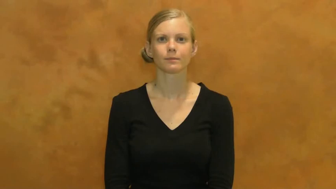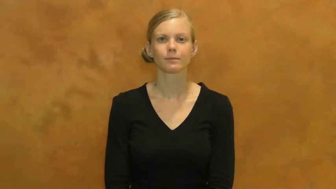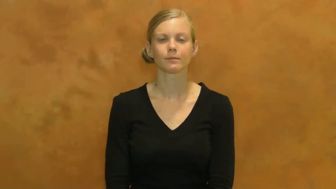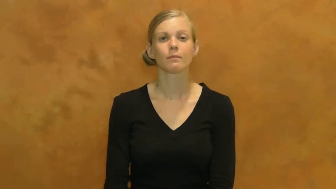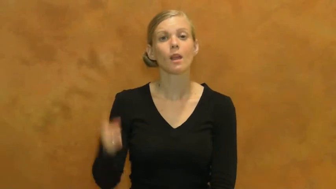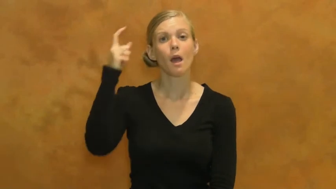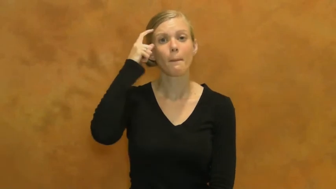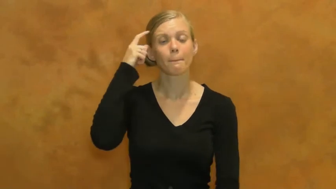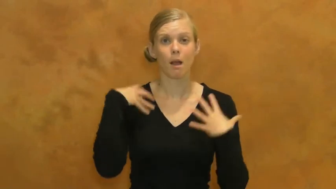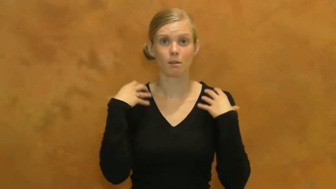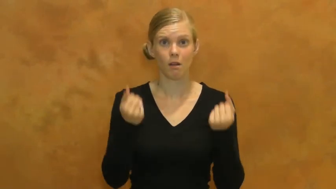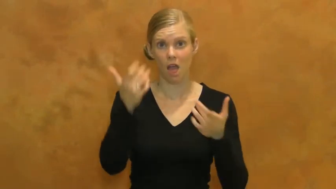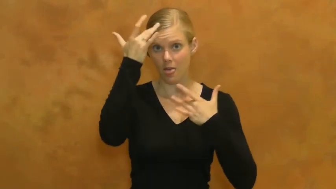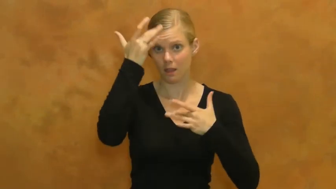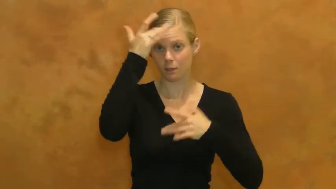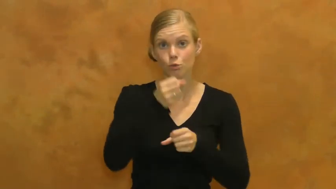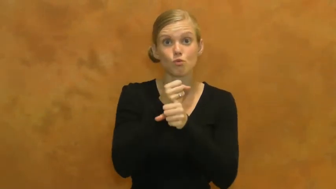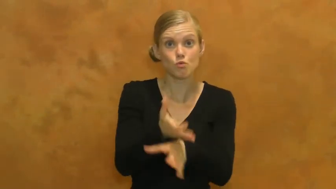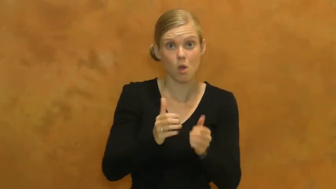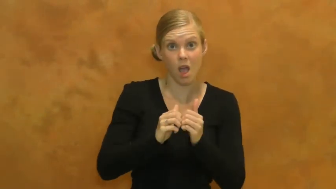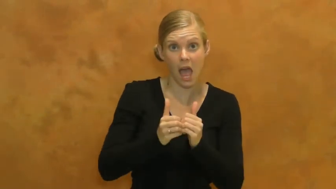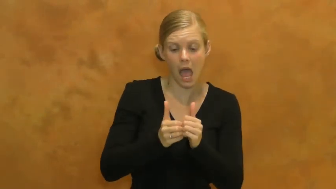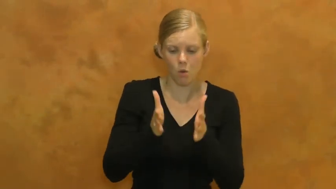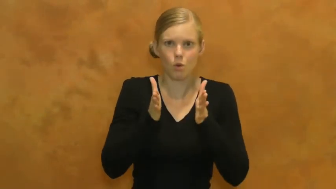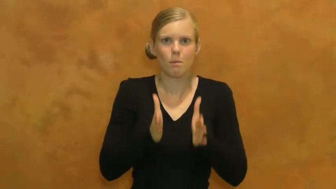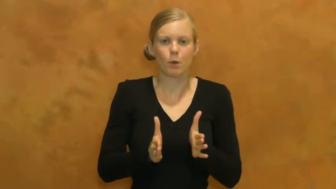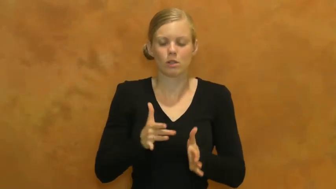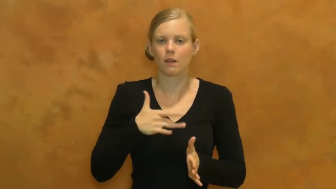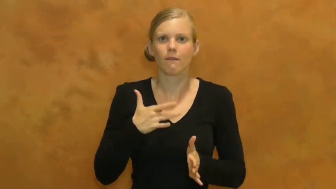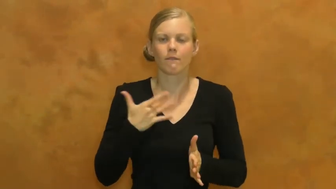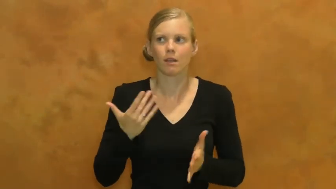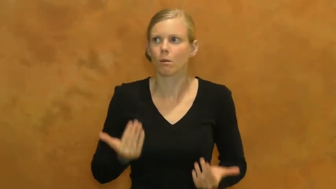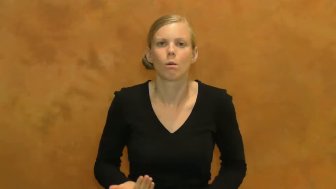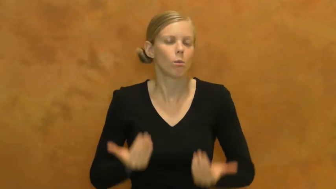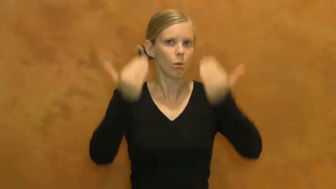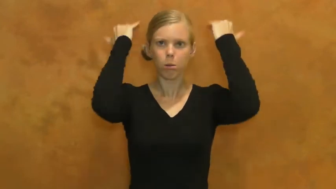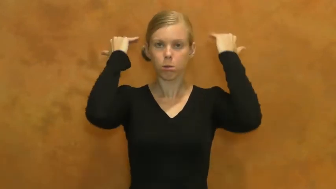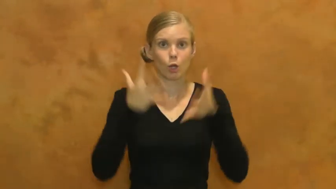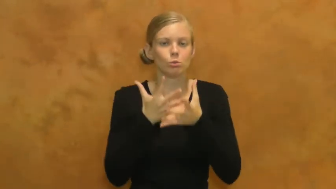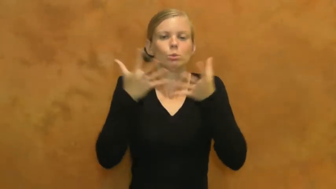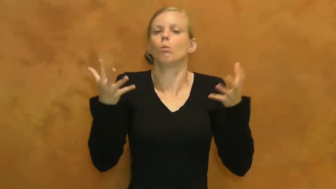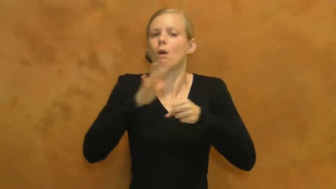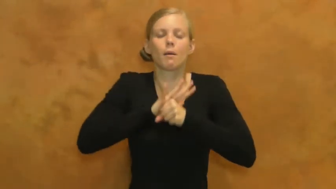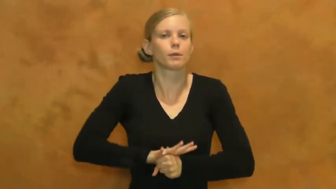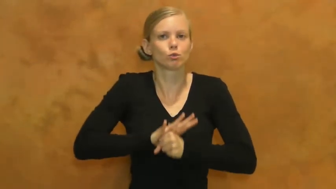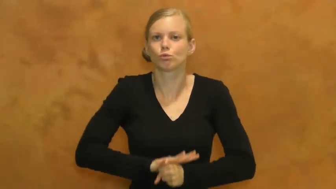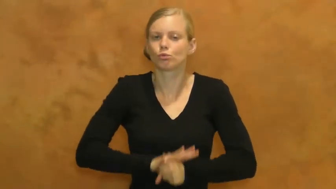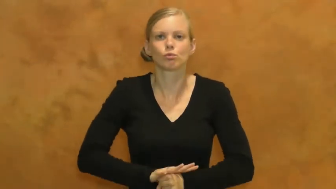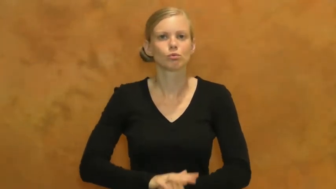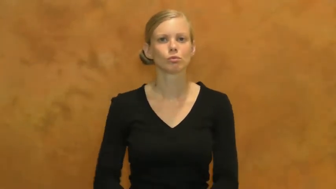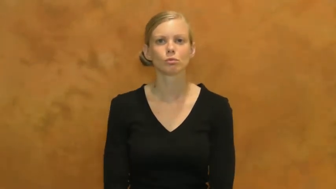stress